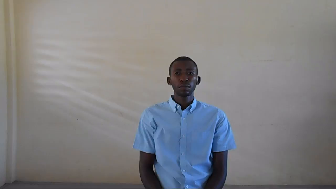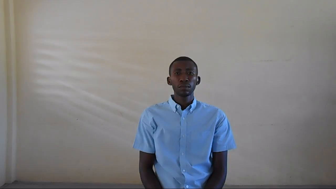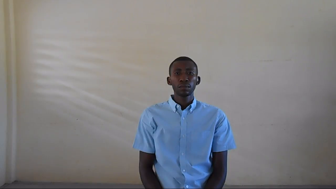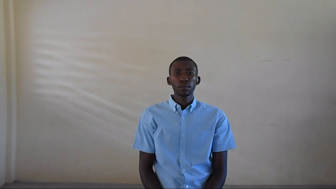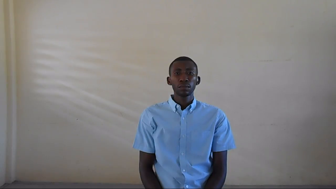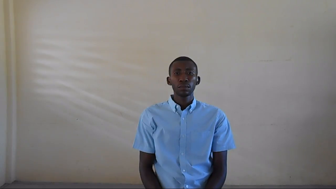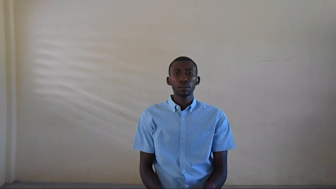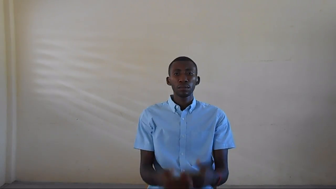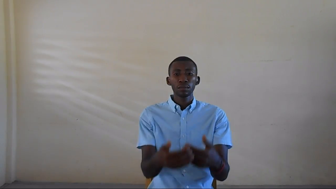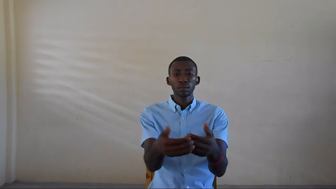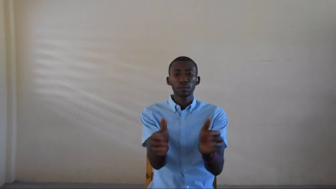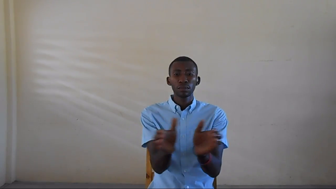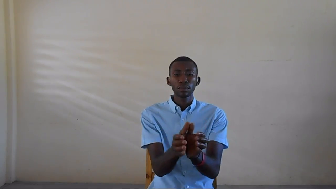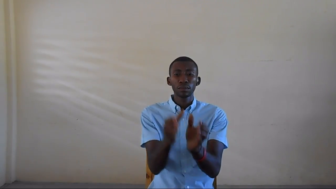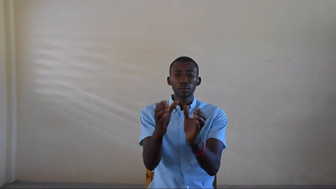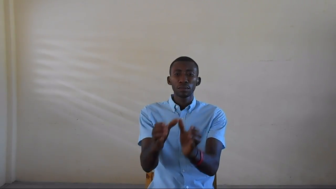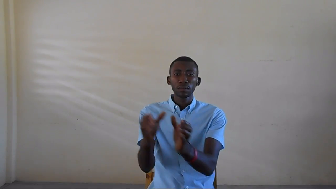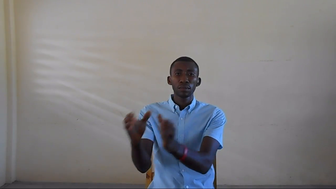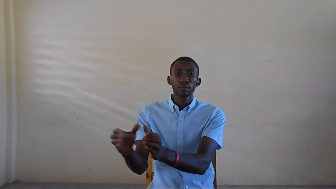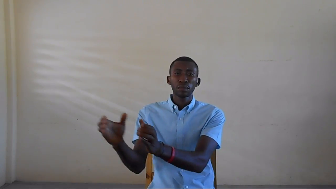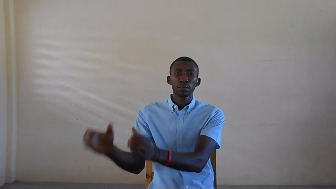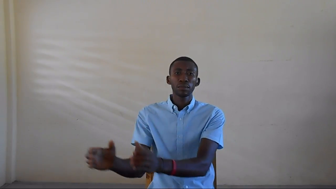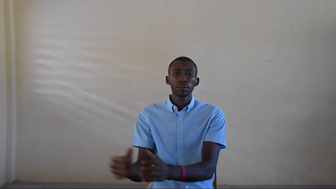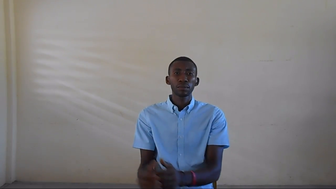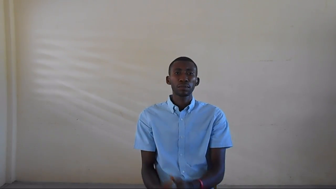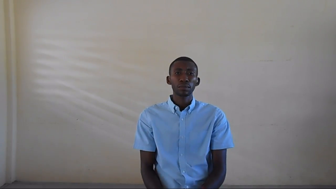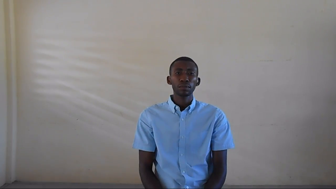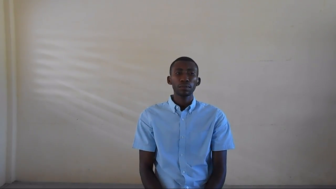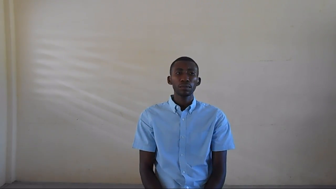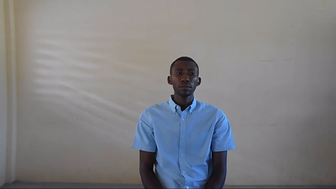potpan